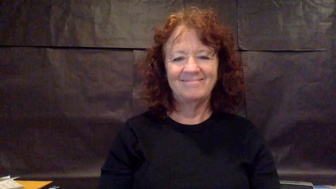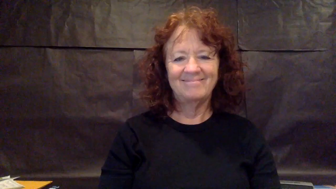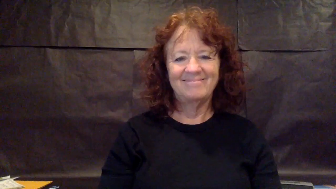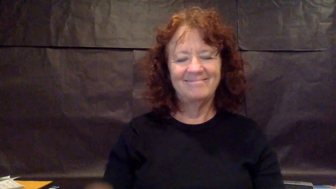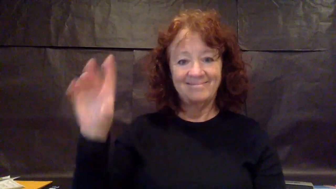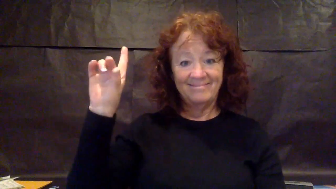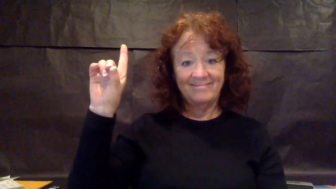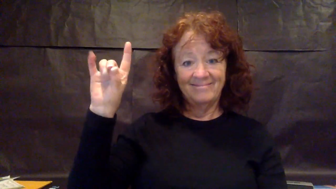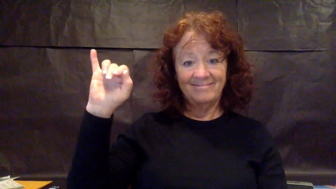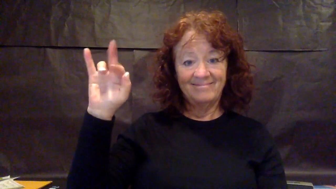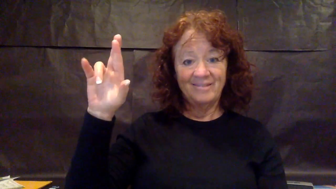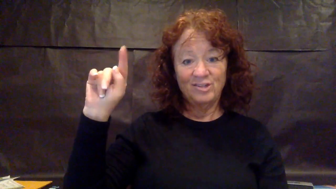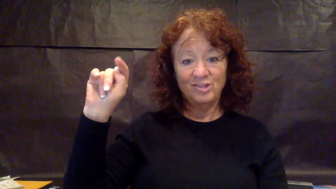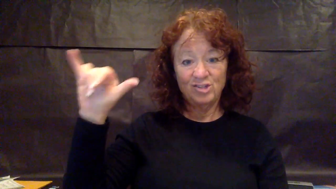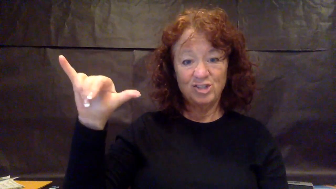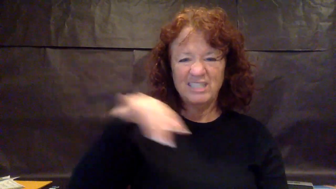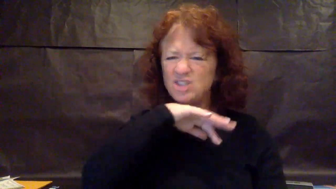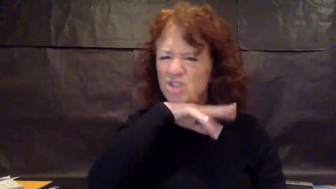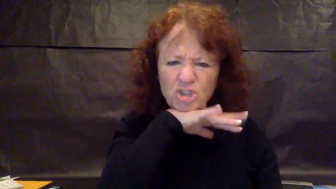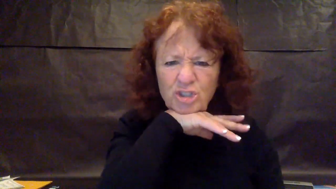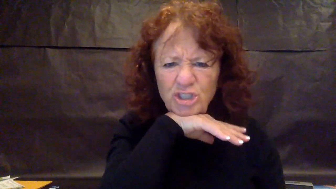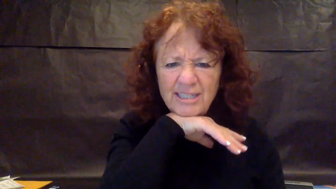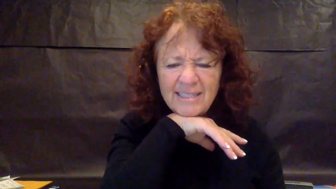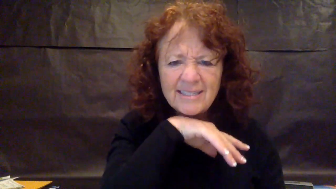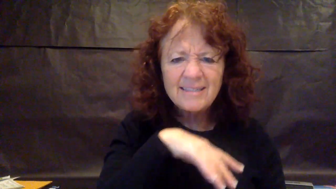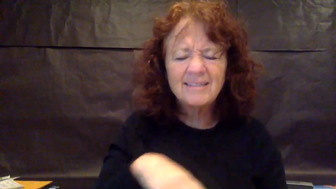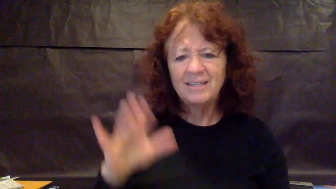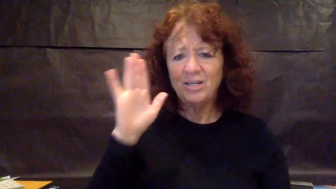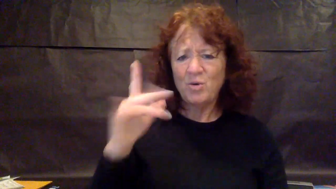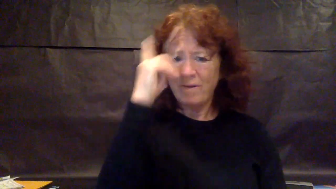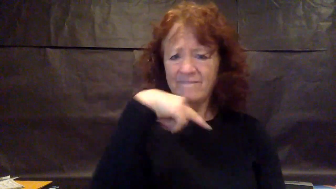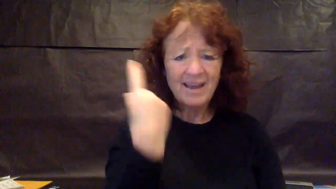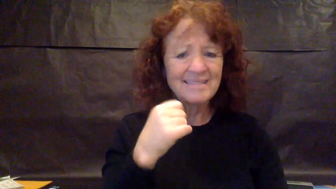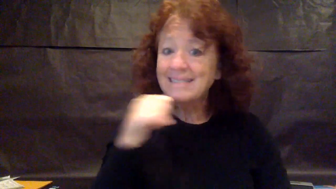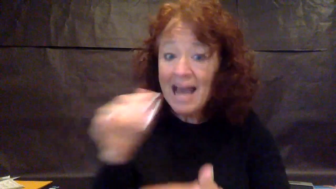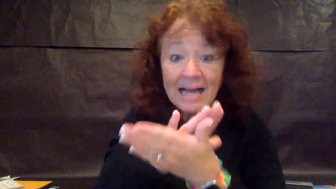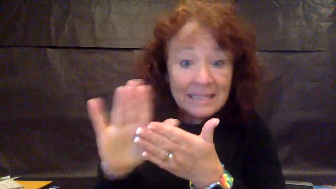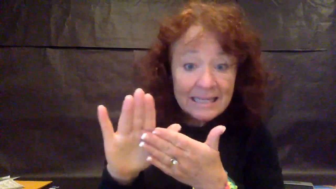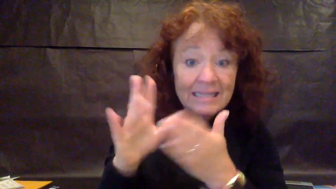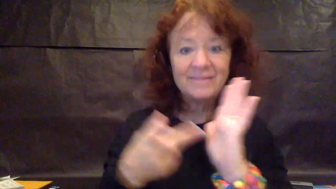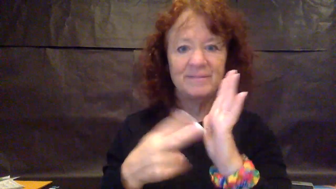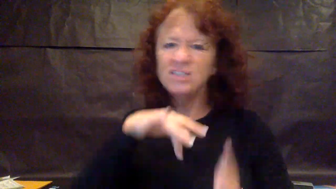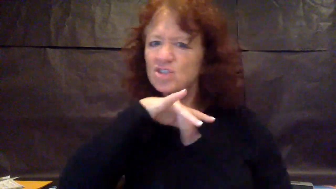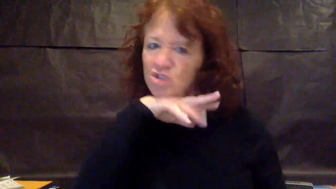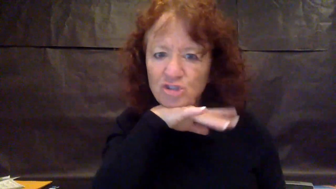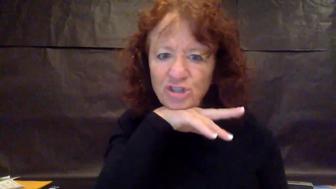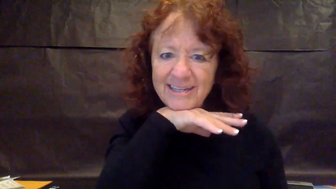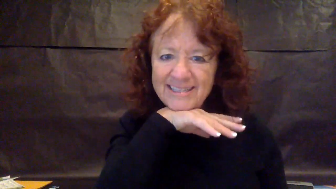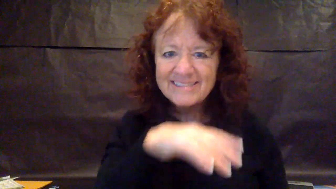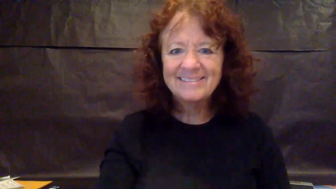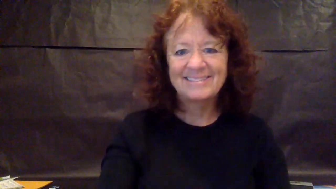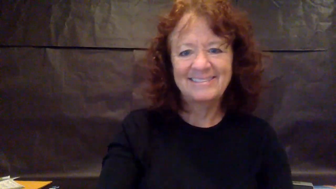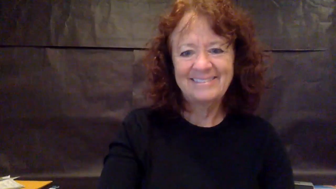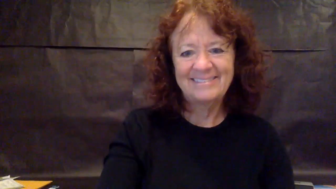dirty